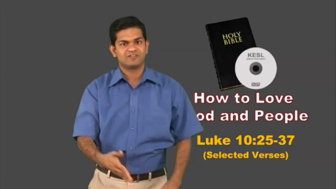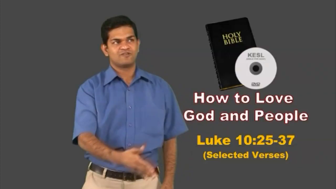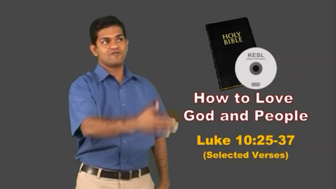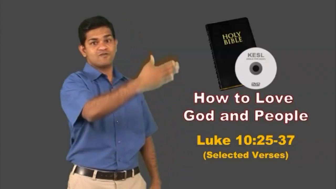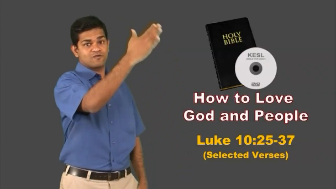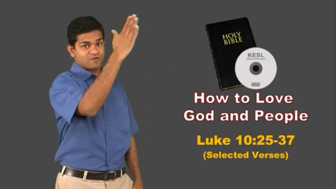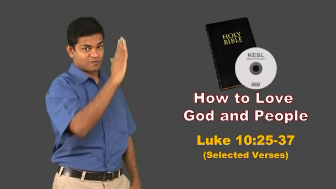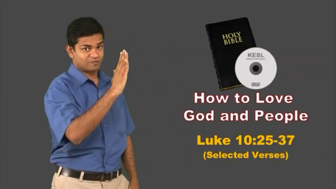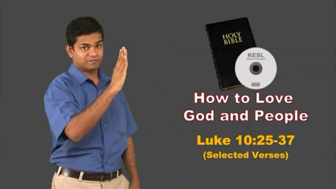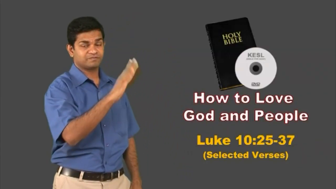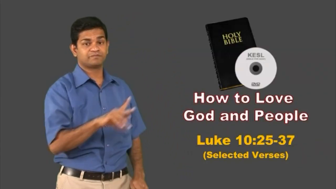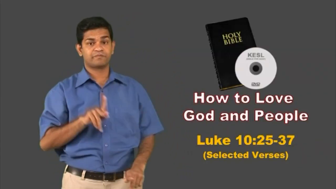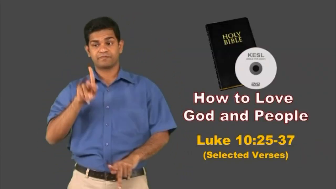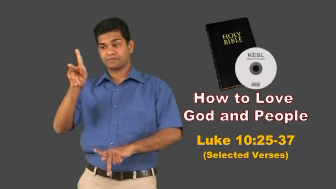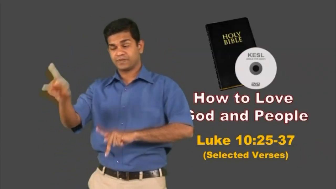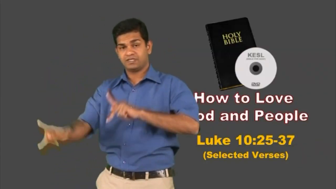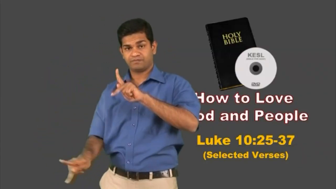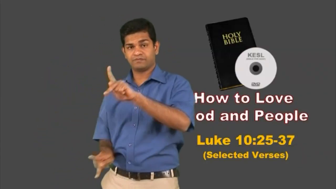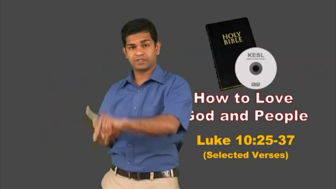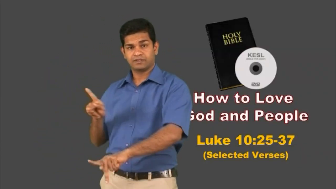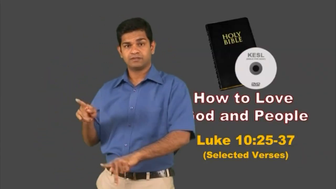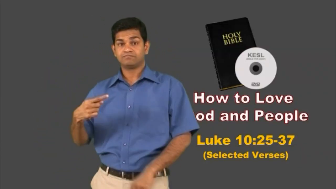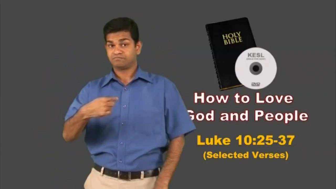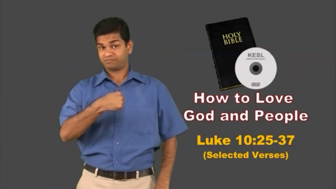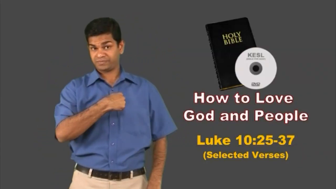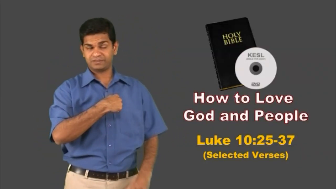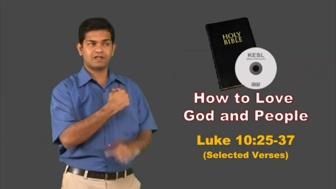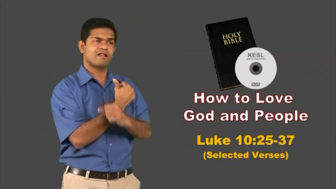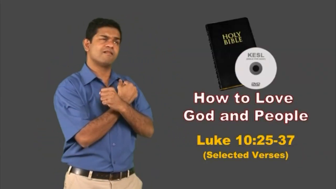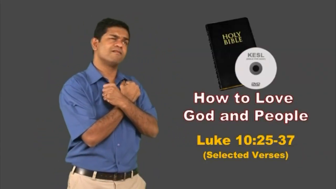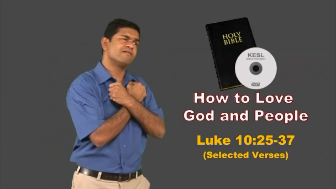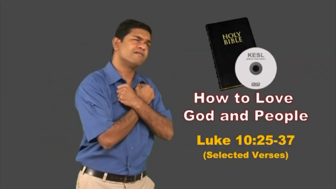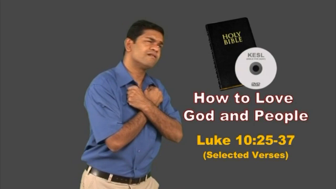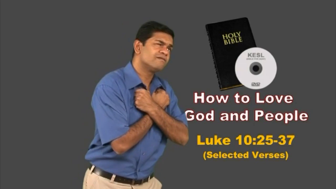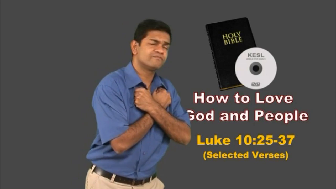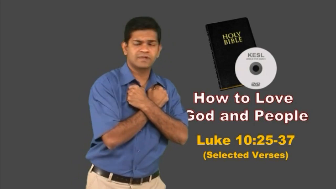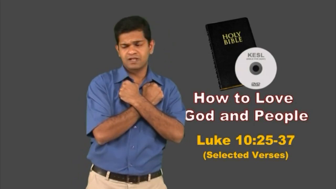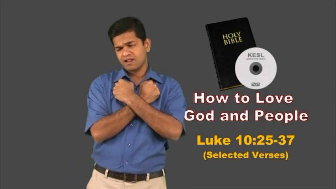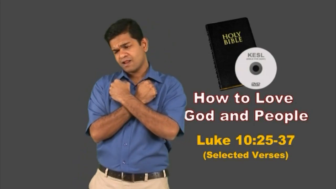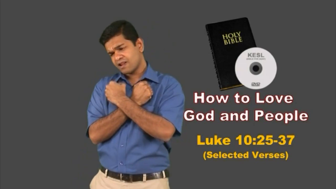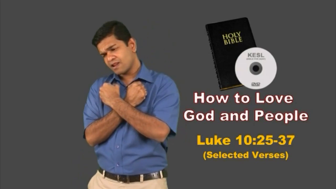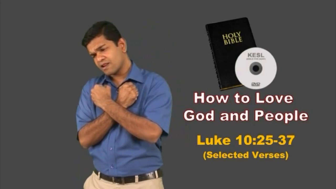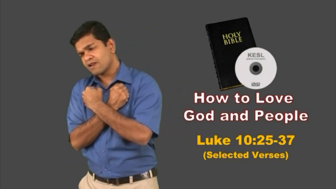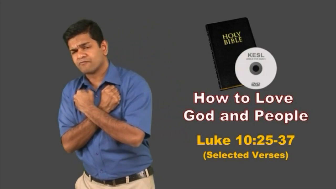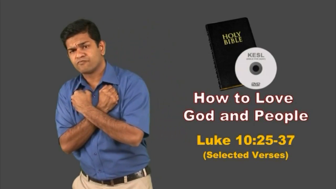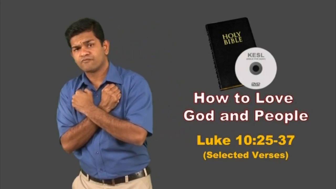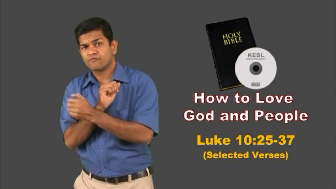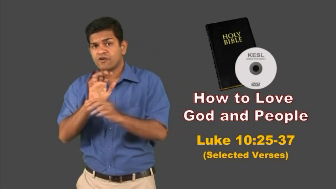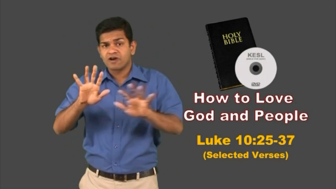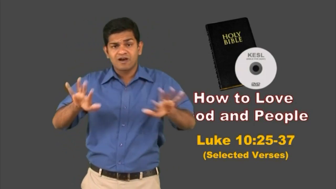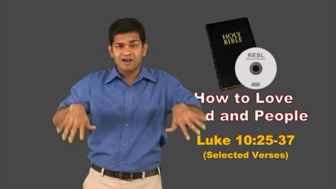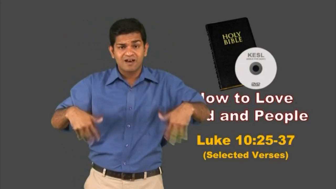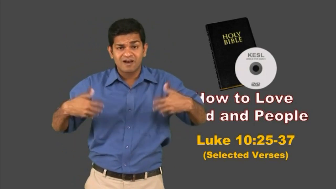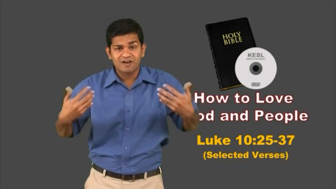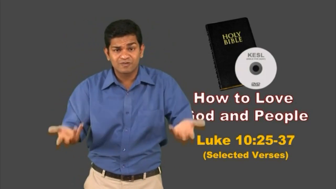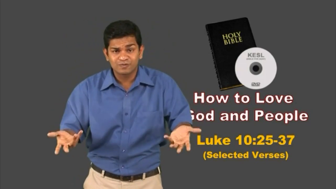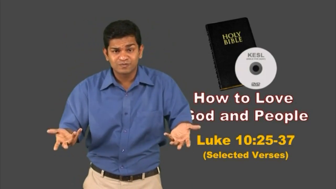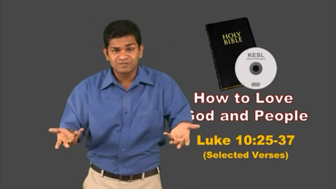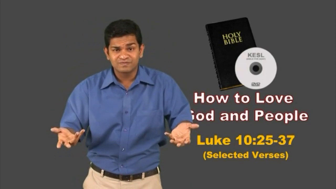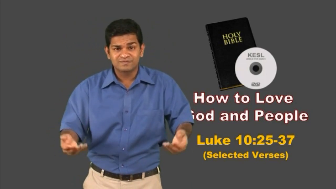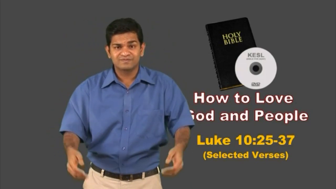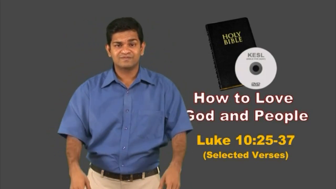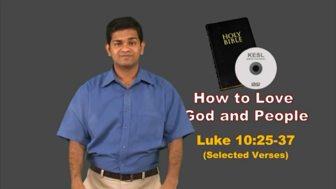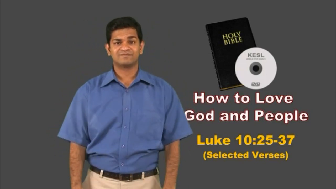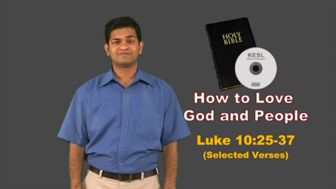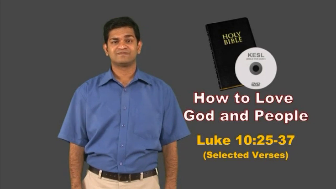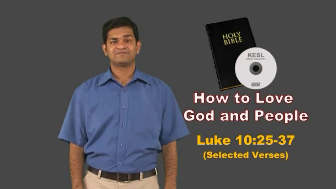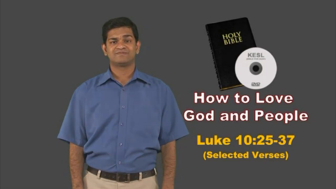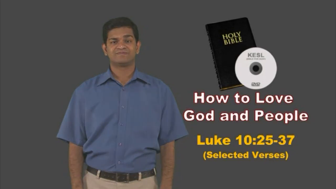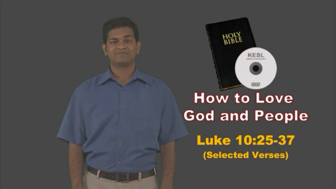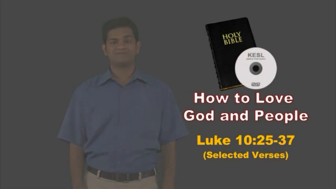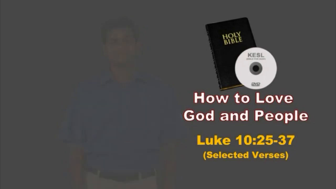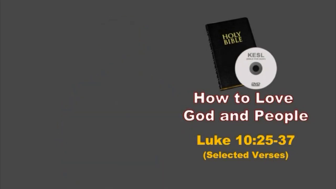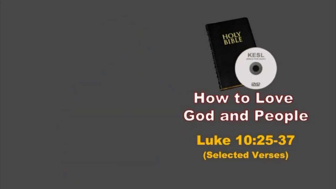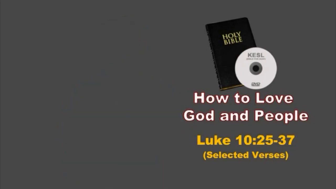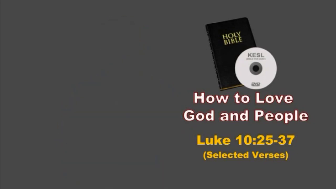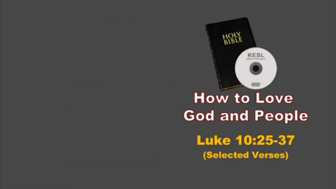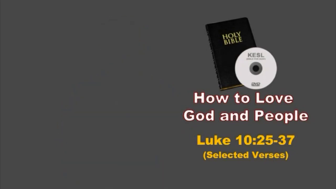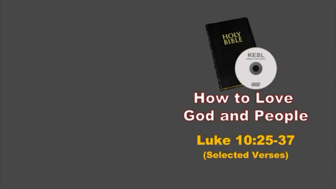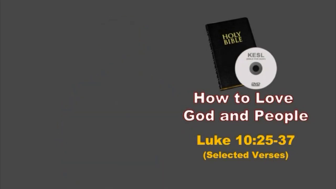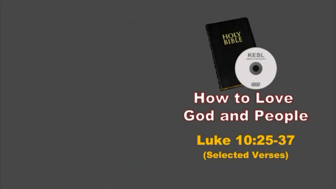How to Love God and People